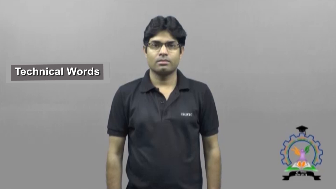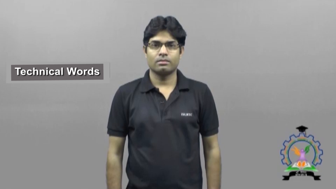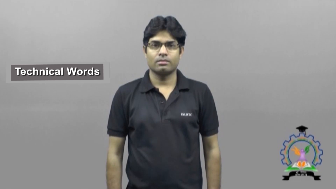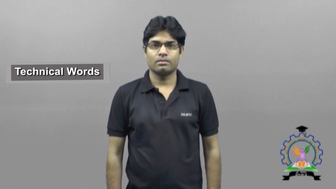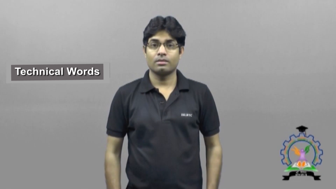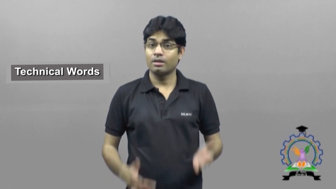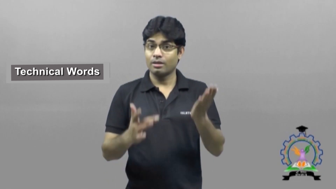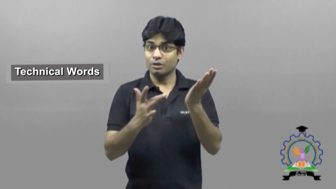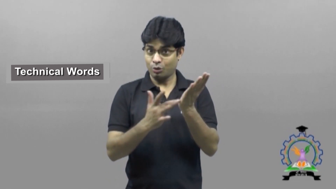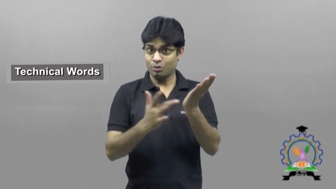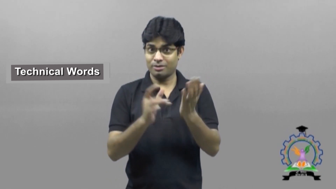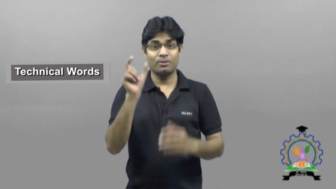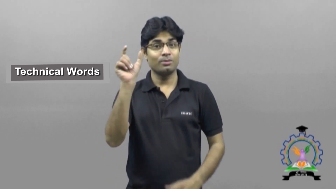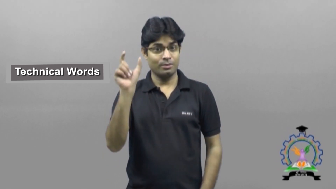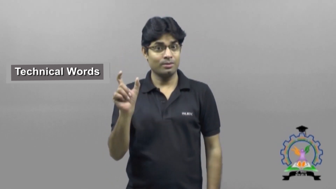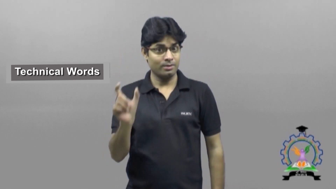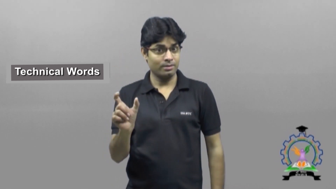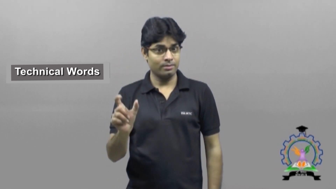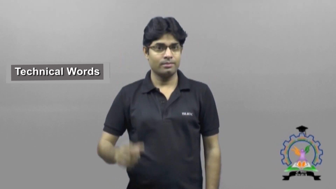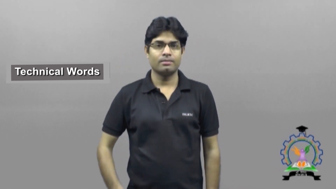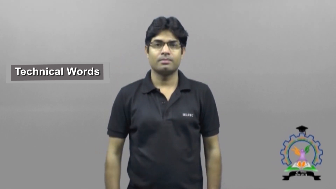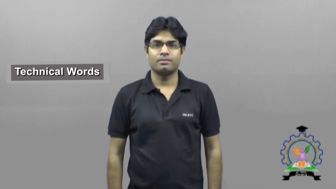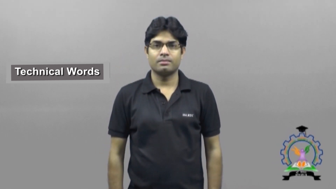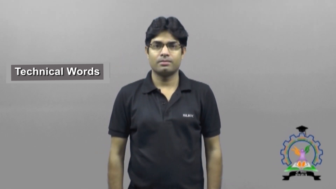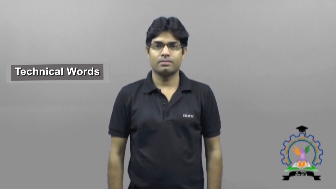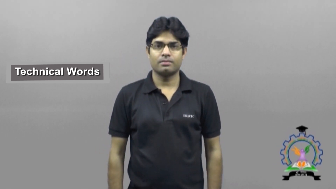Technical Words